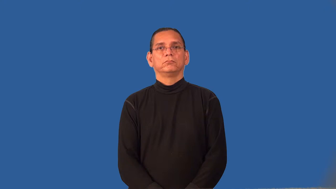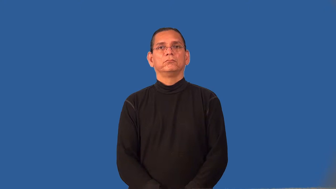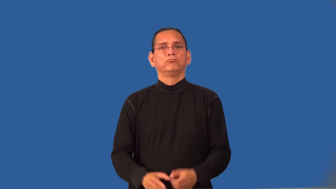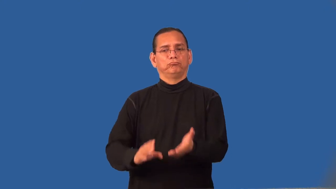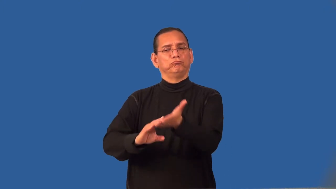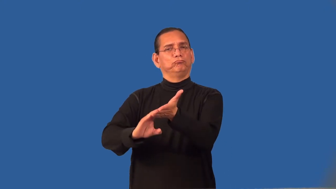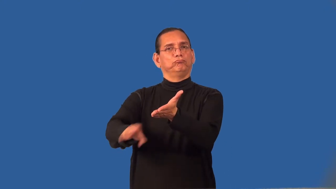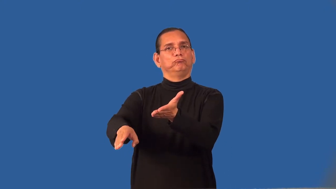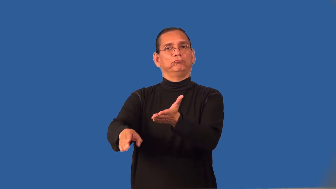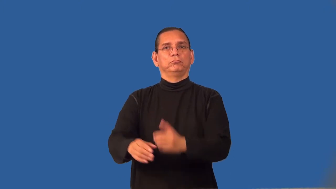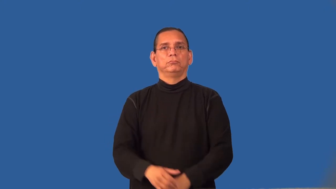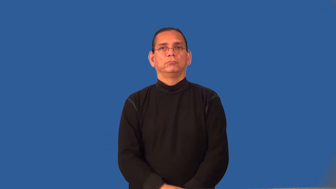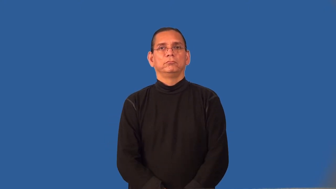release,relieve